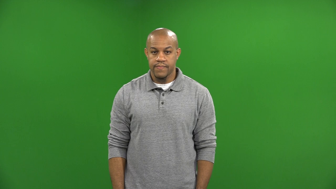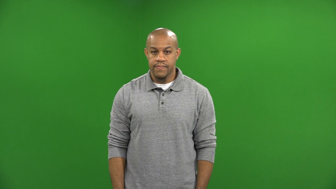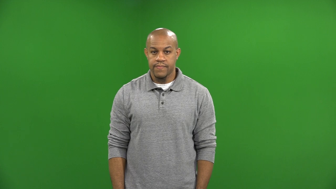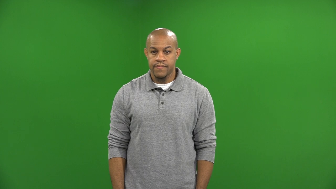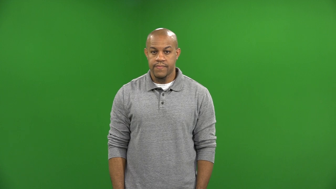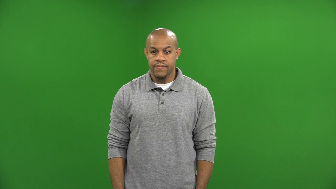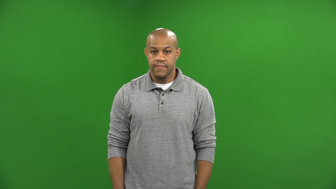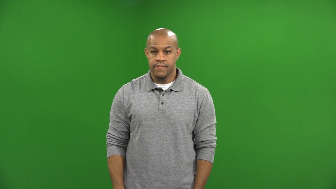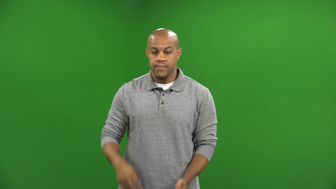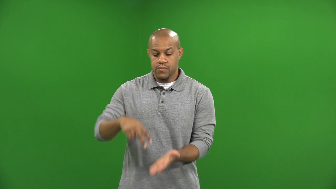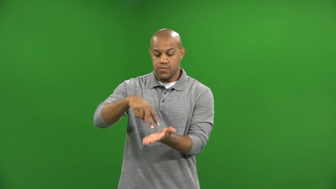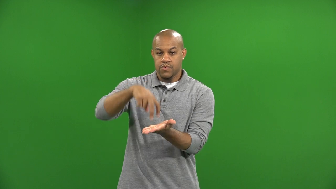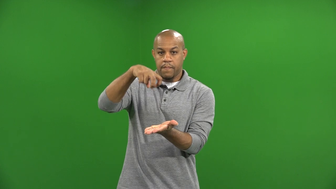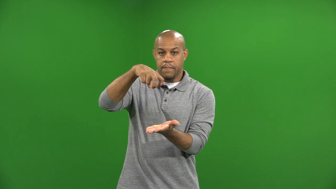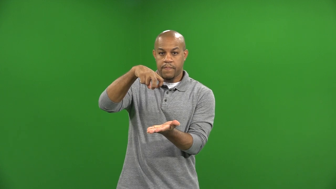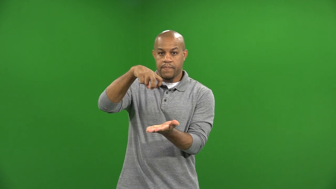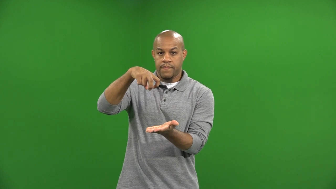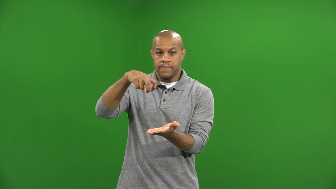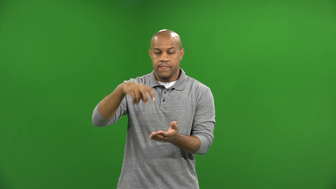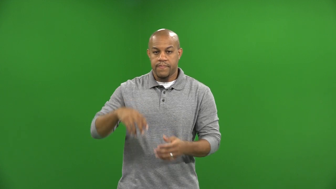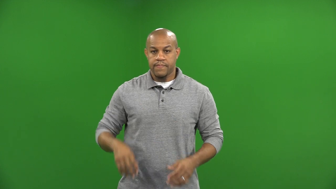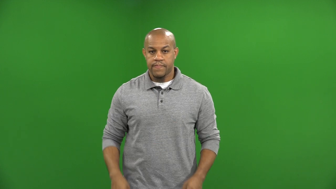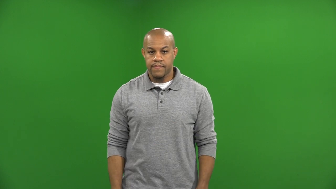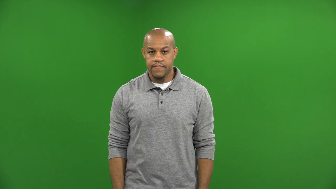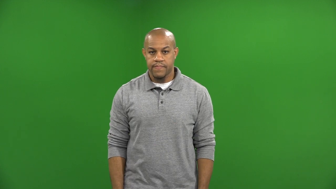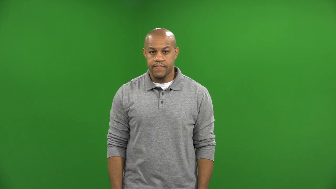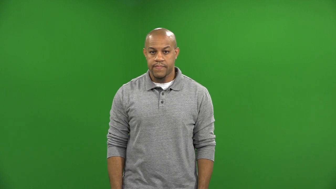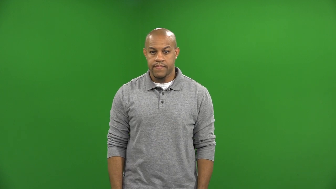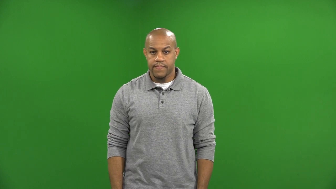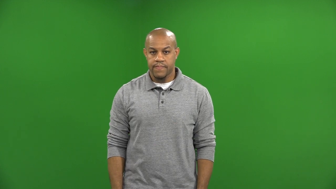Jump